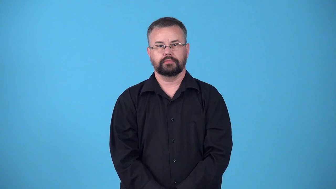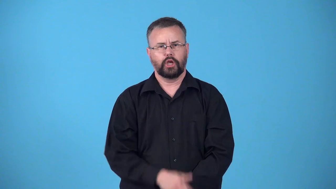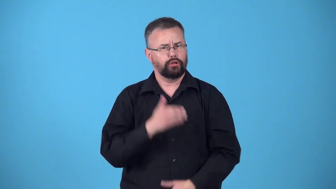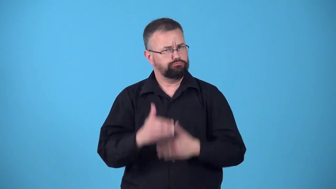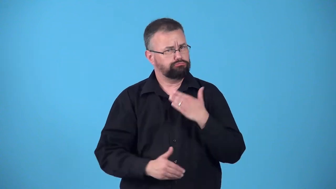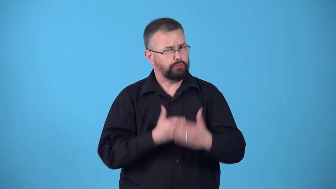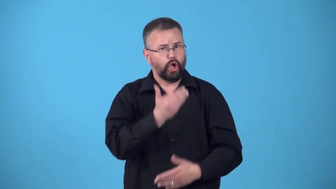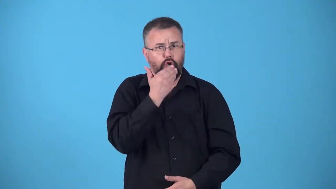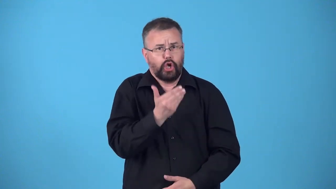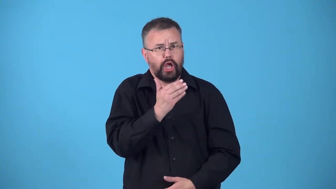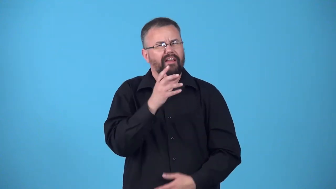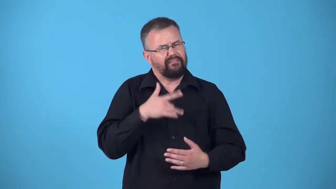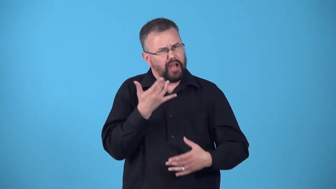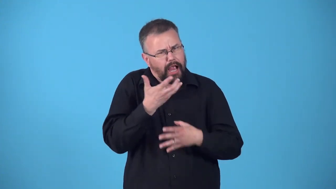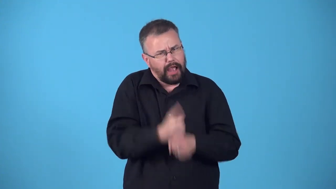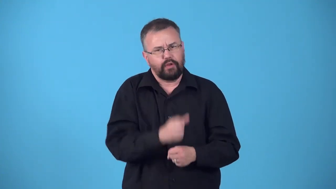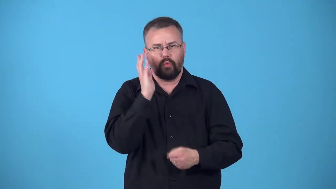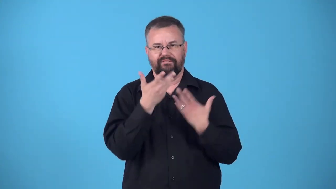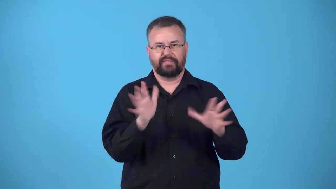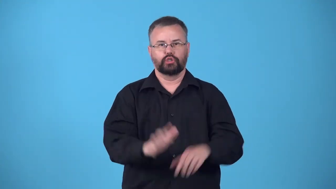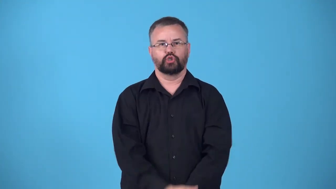got a leg up on the task